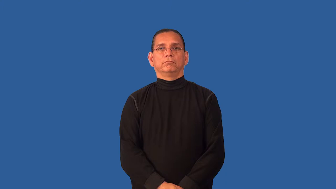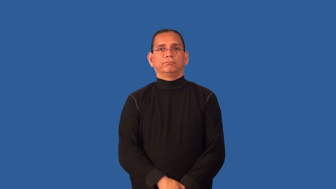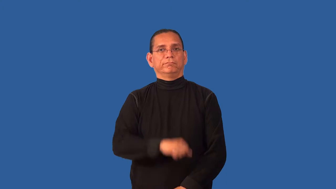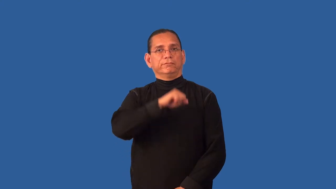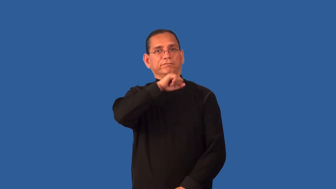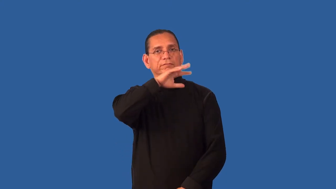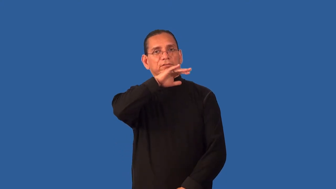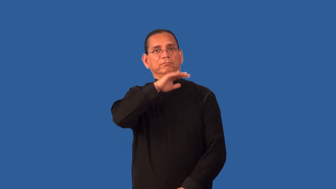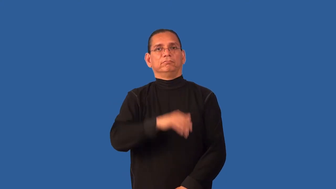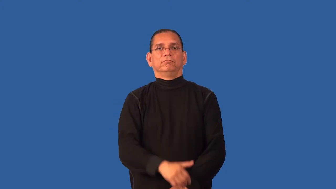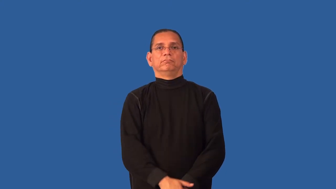soiled,begrime,grimy